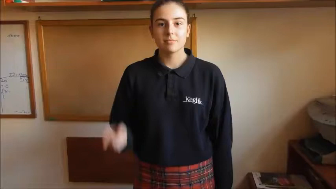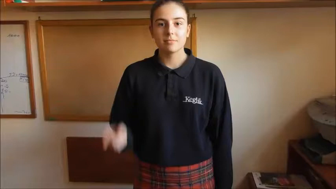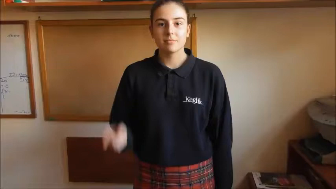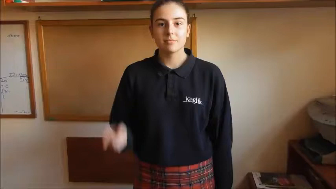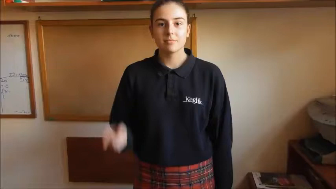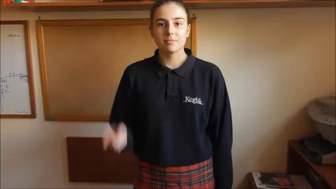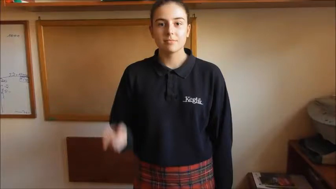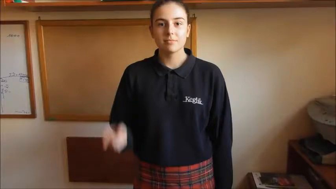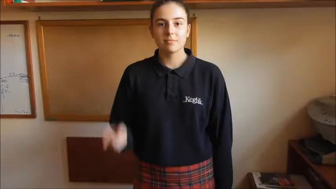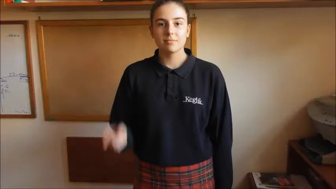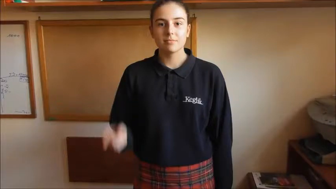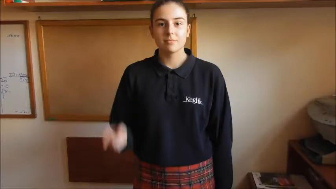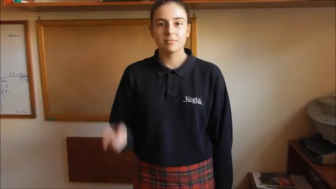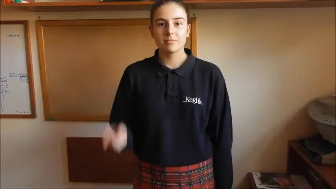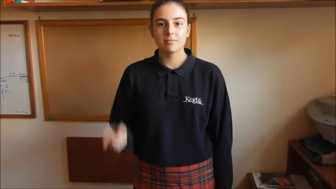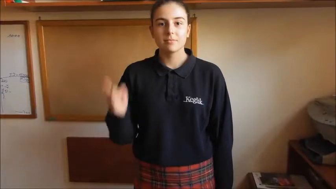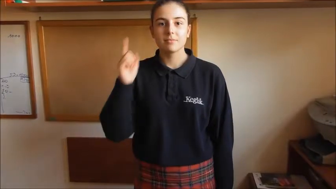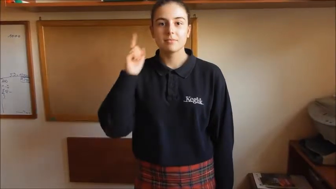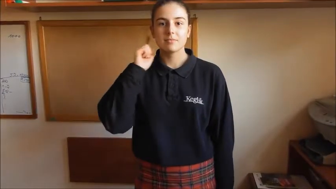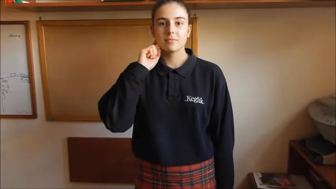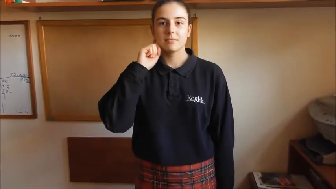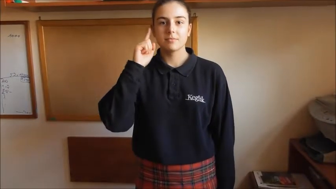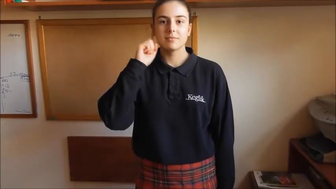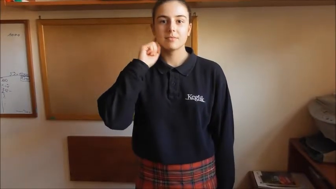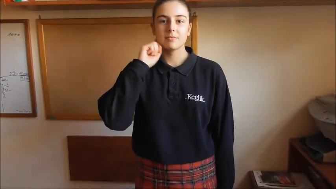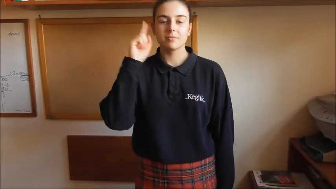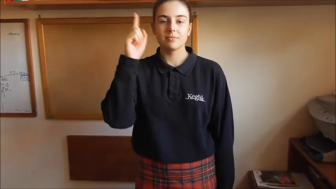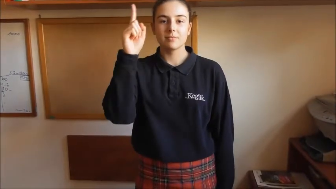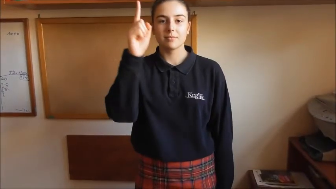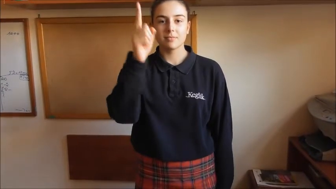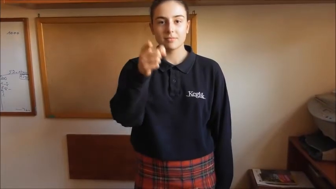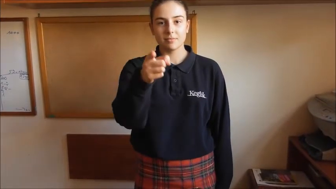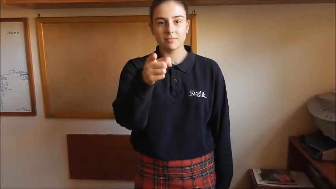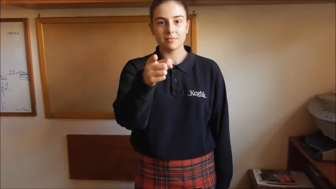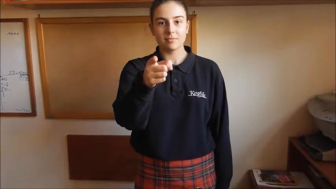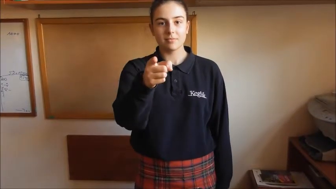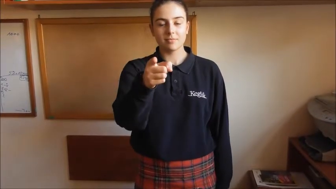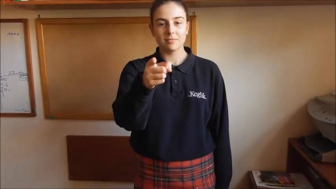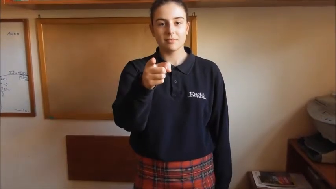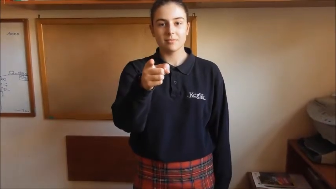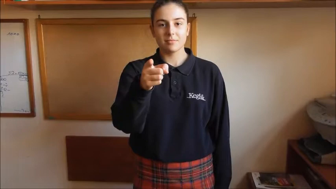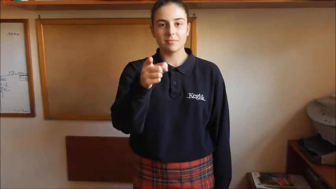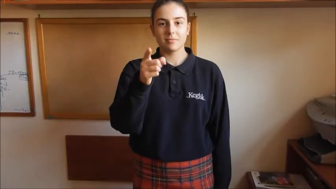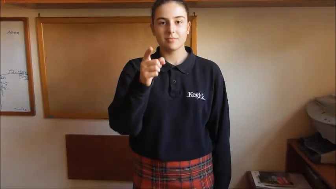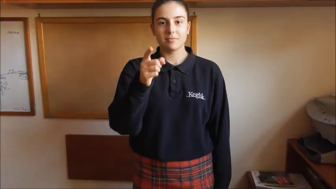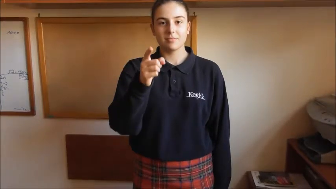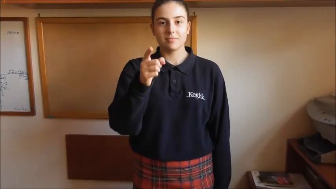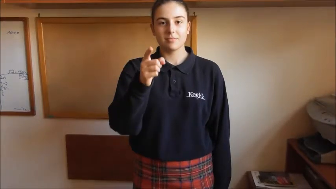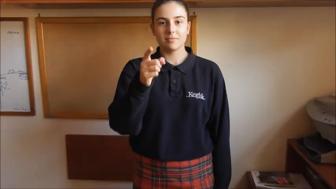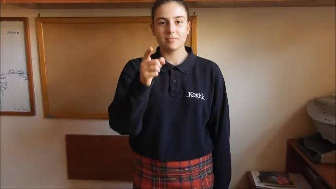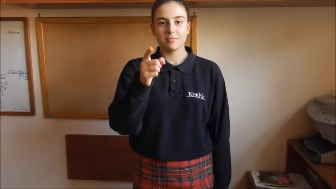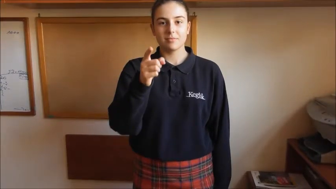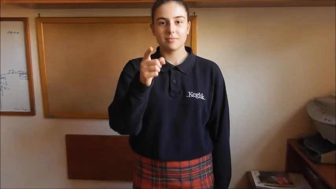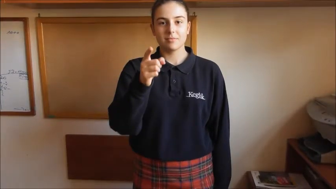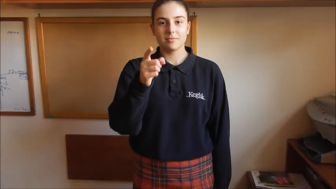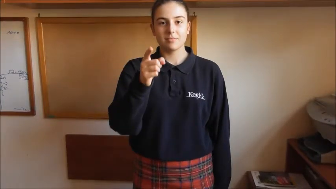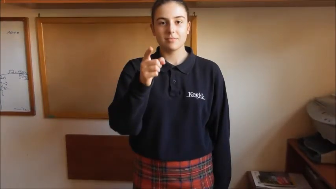He